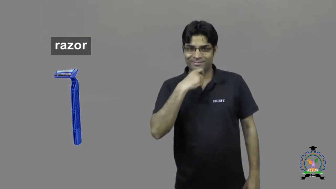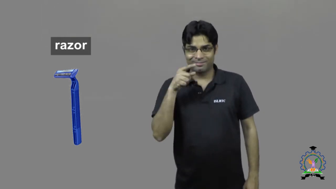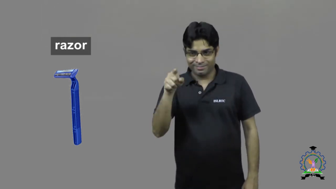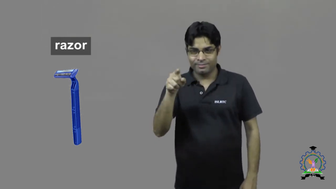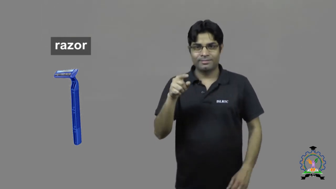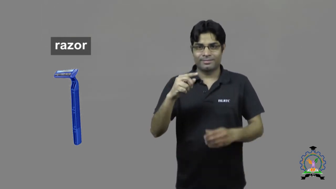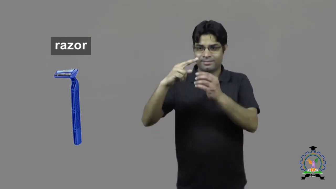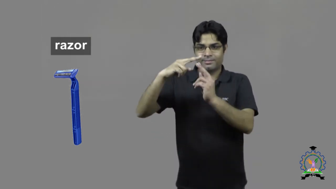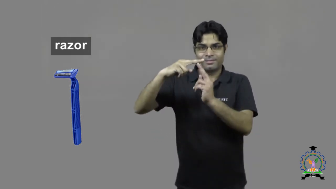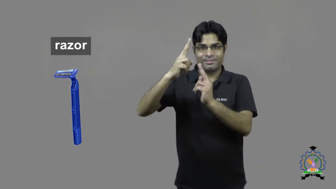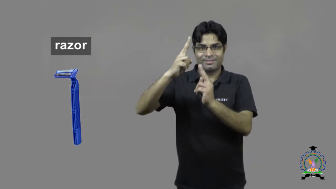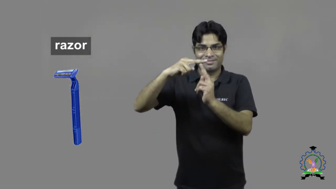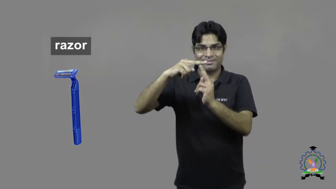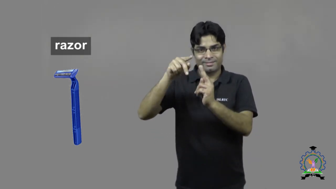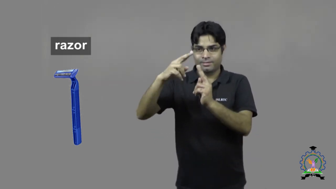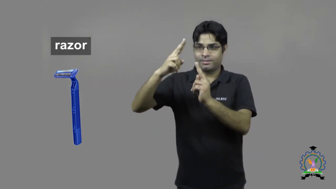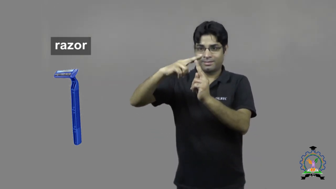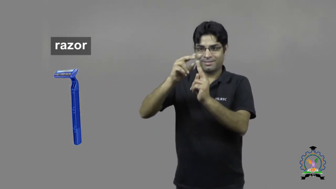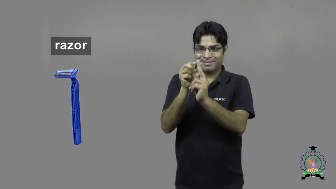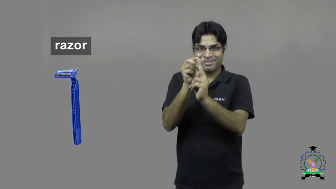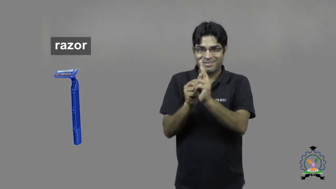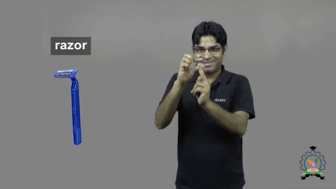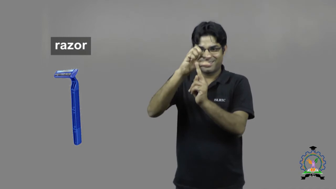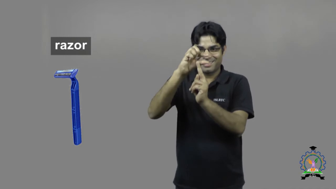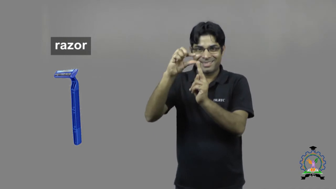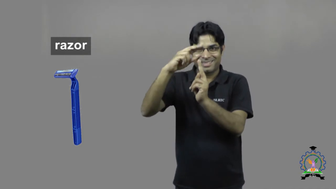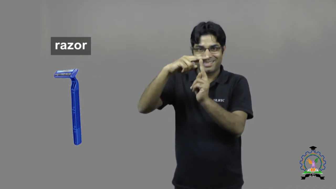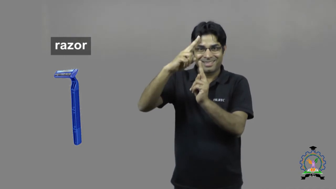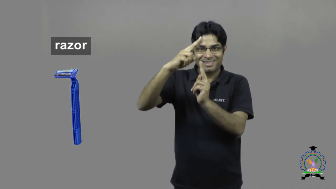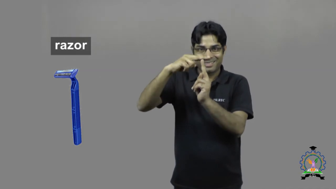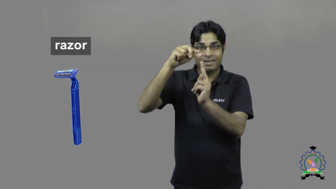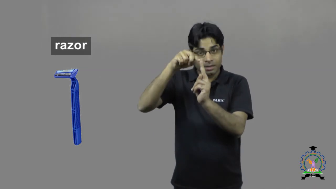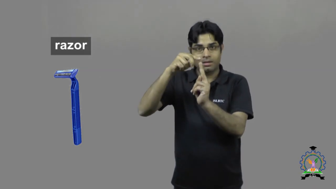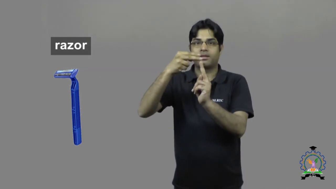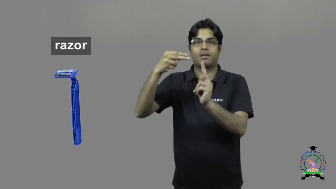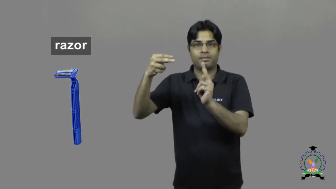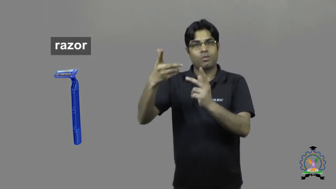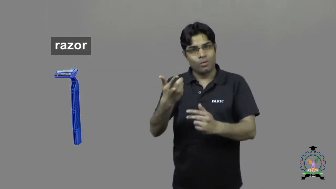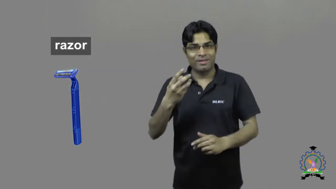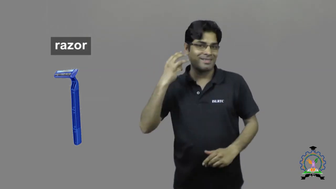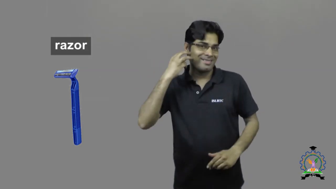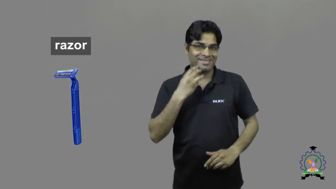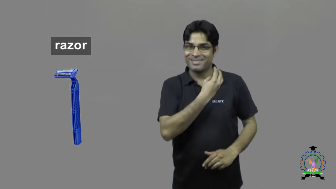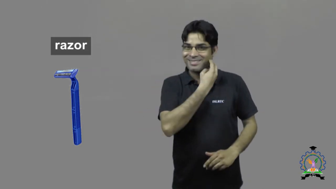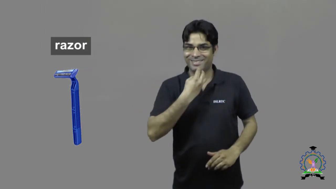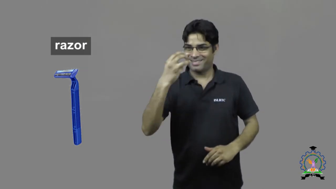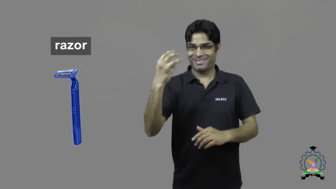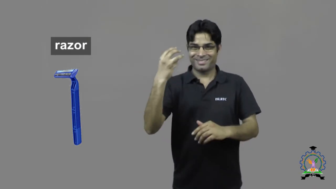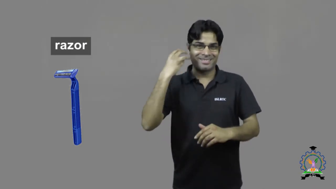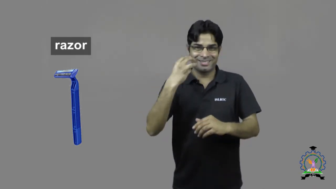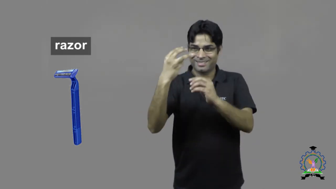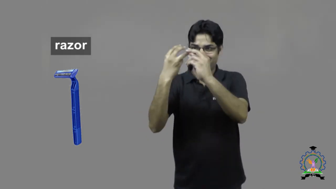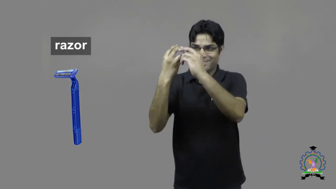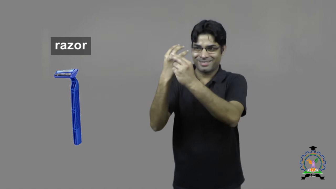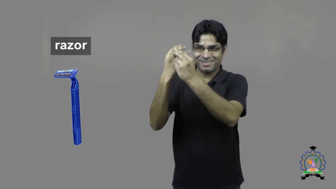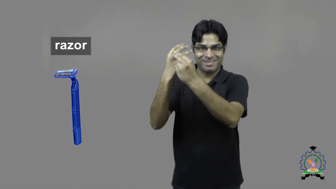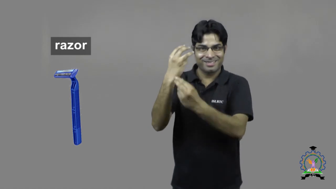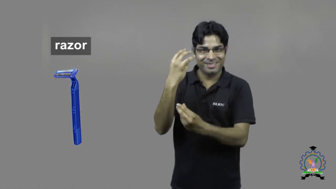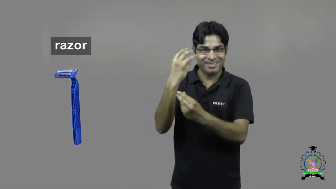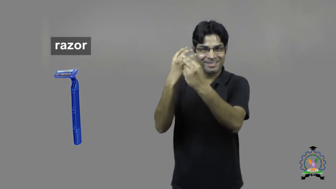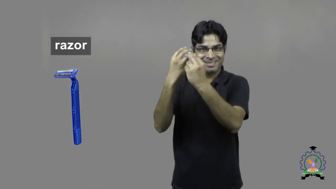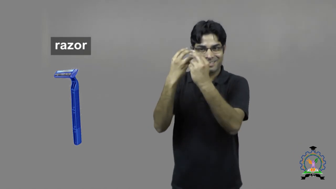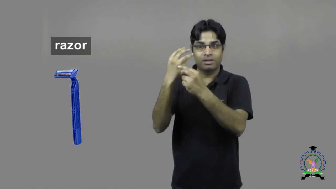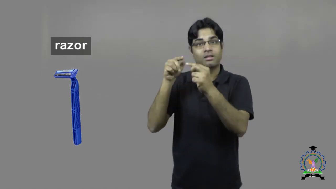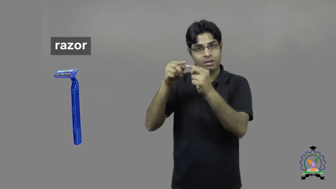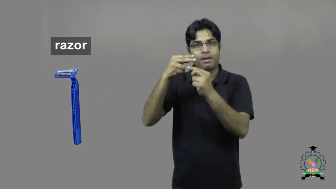razor